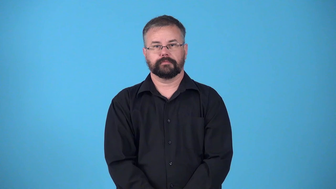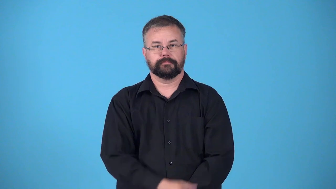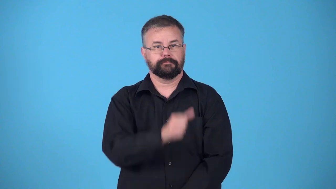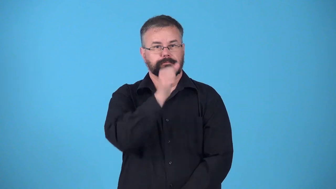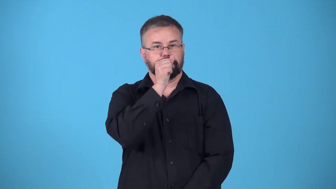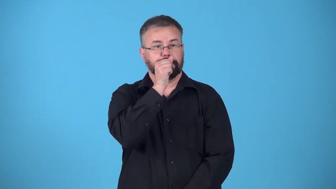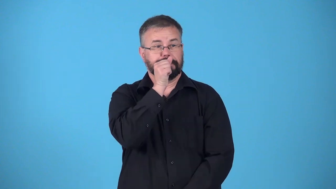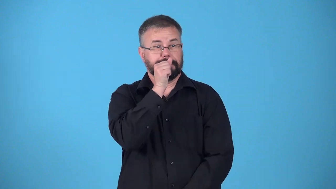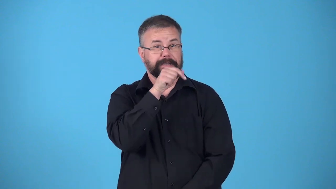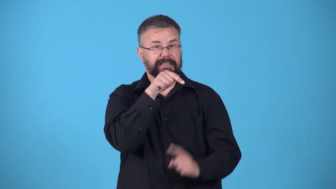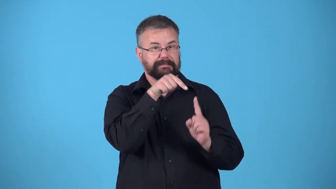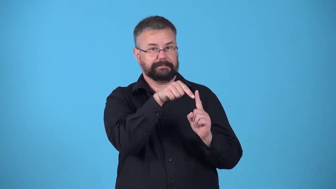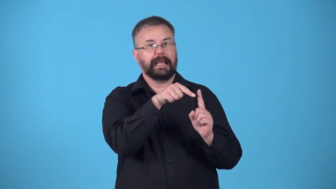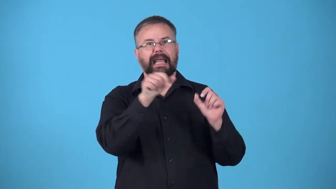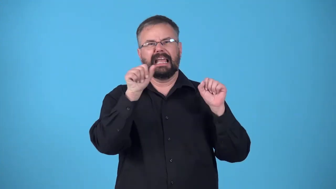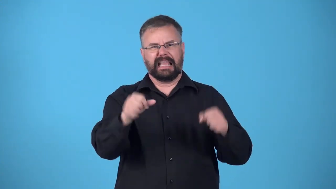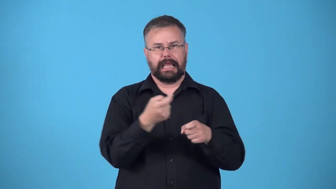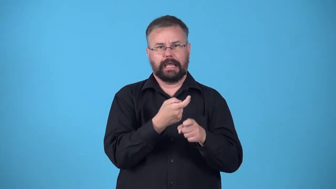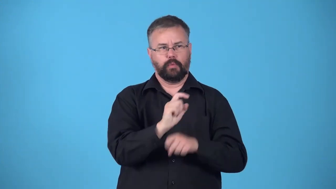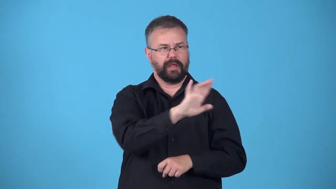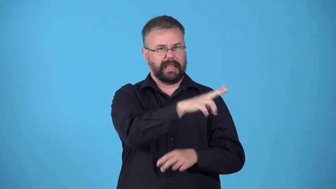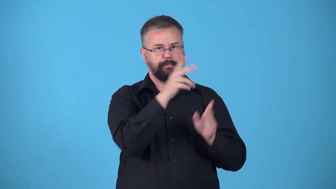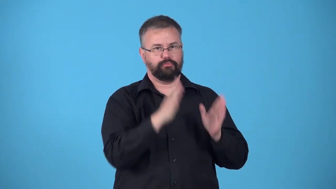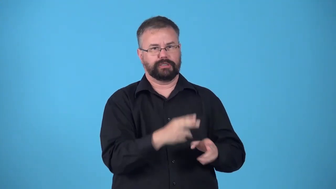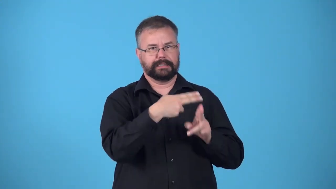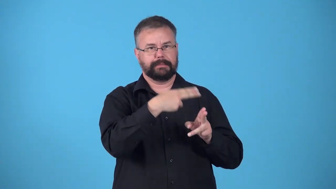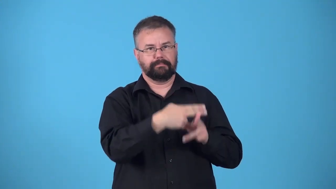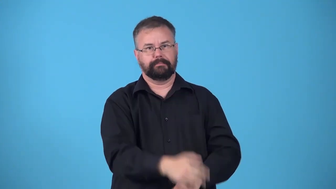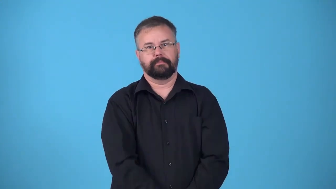dirty laundry